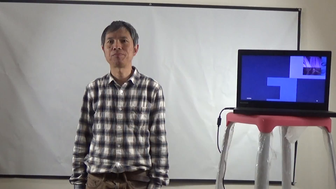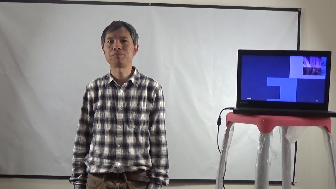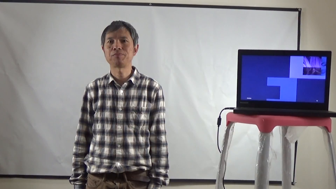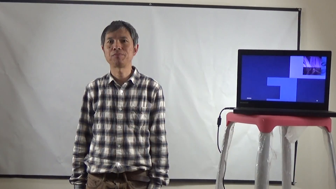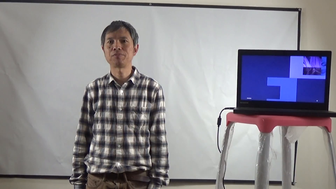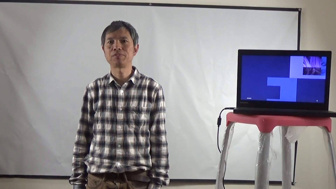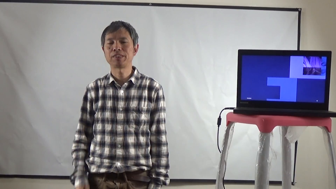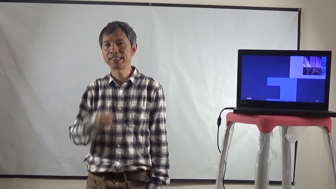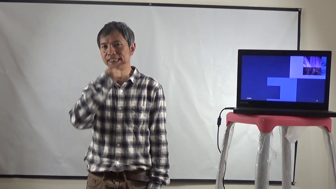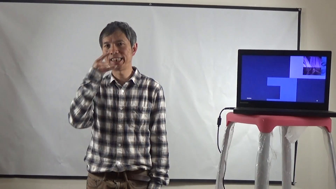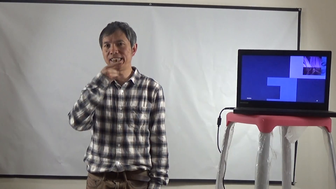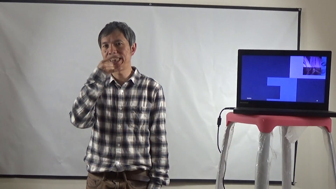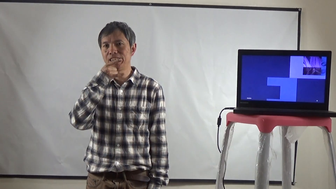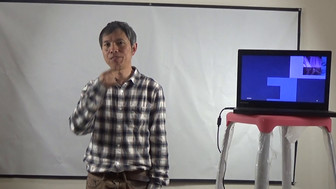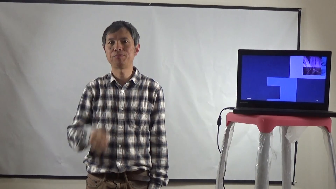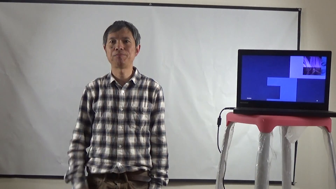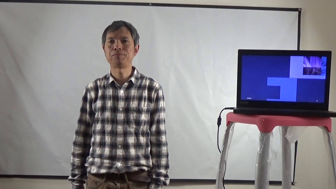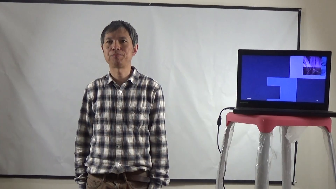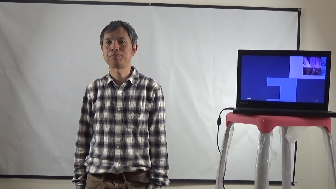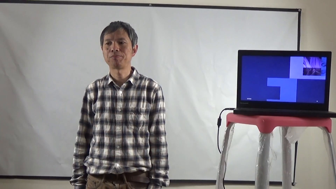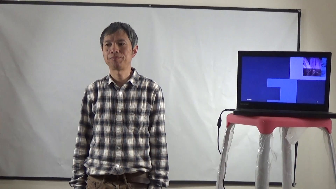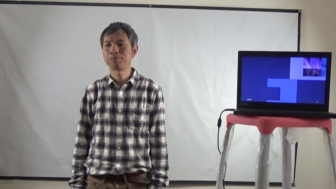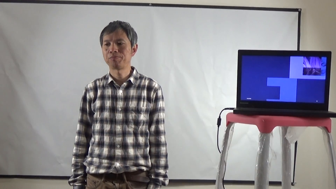purple